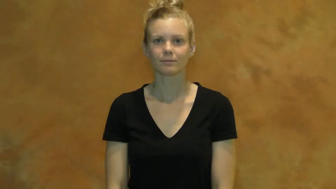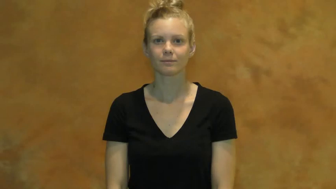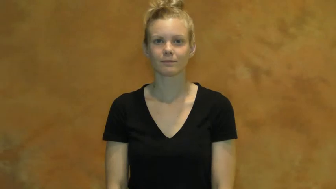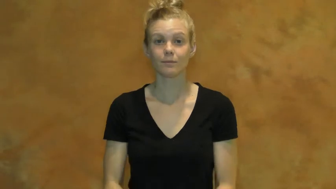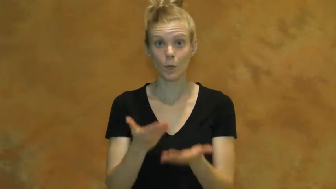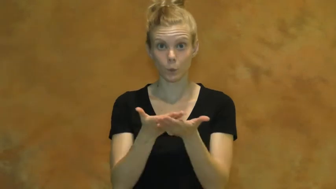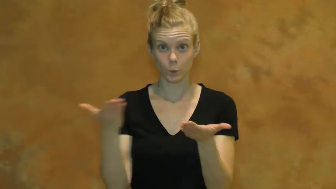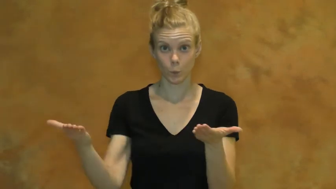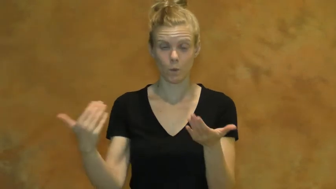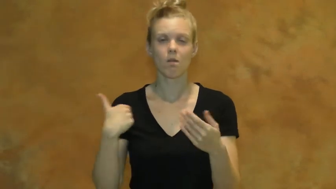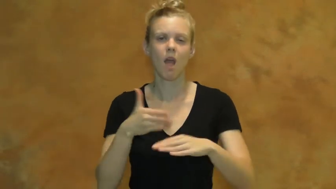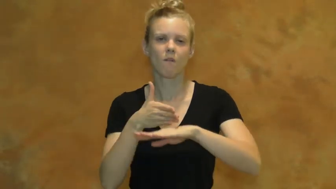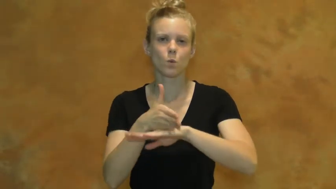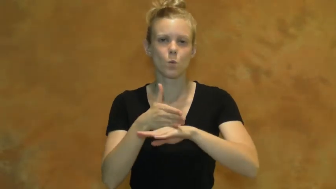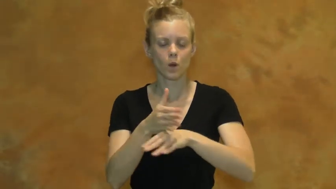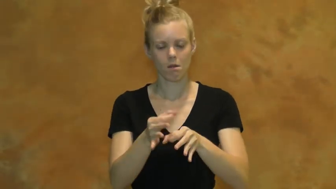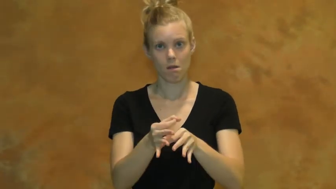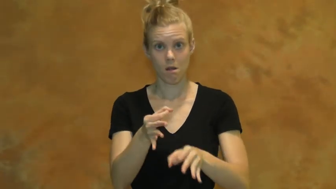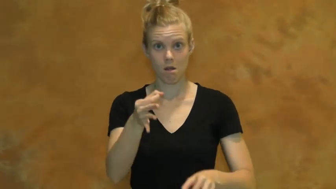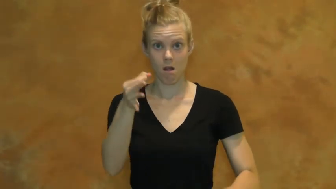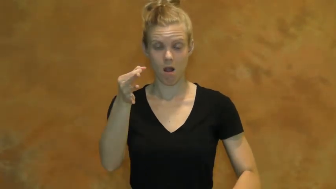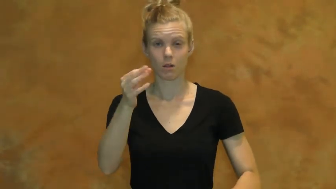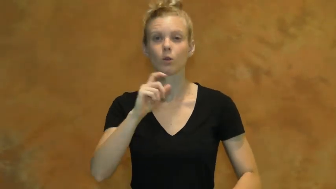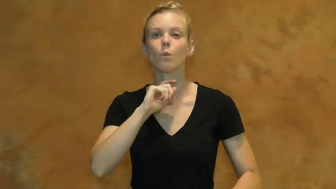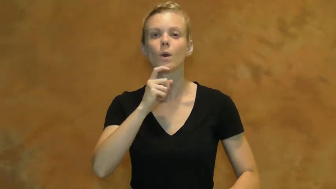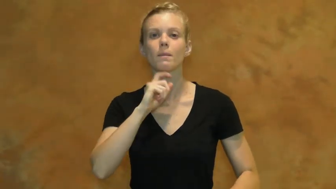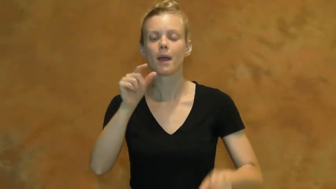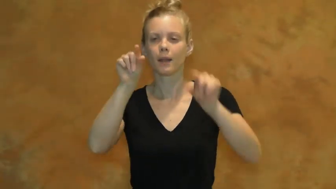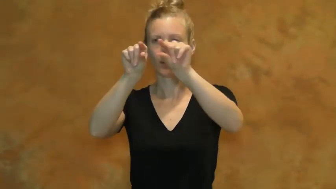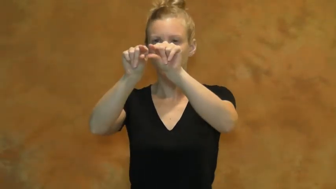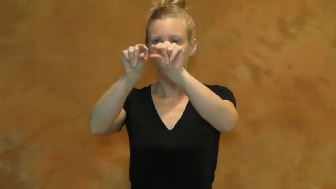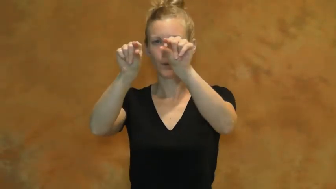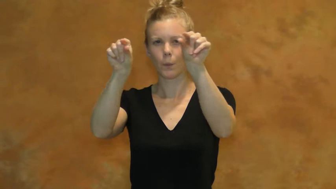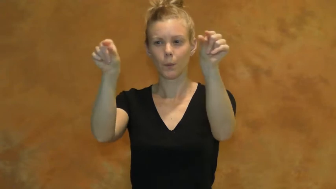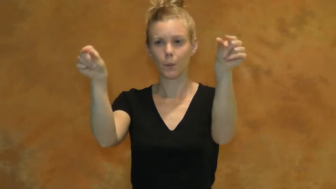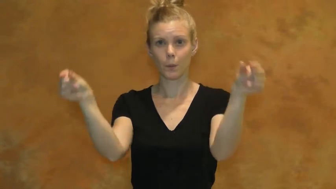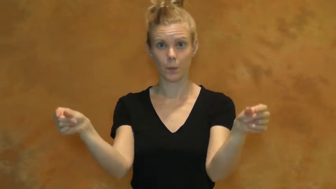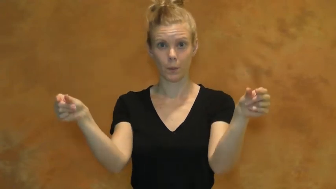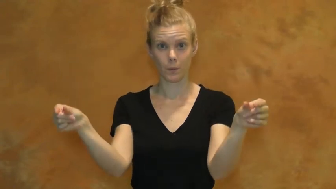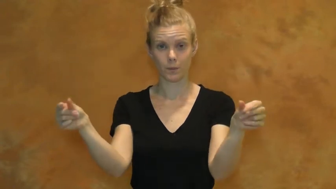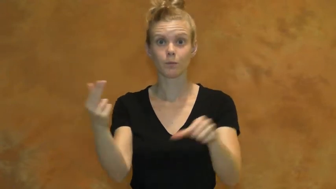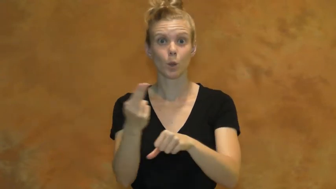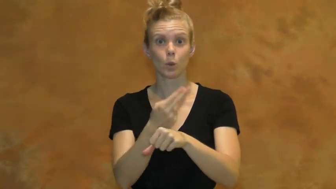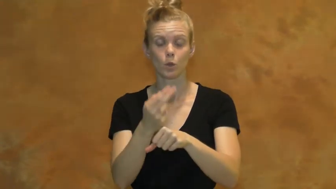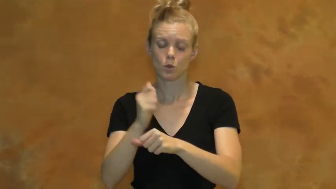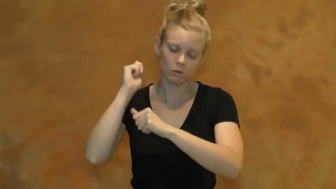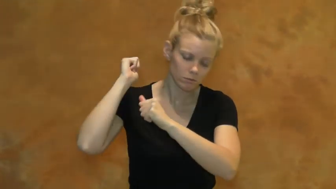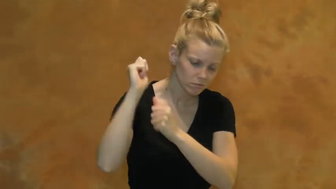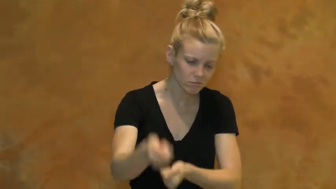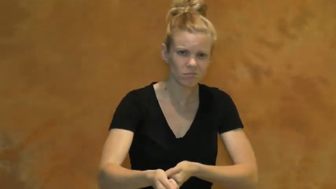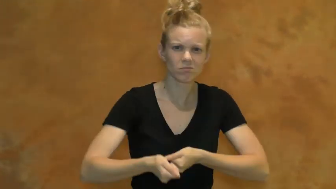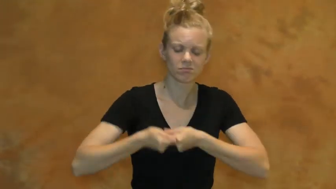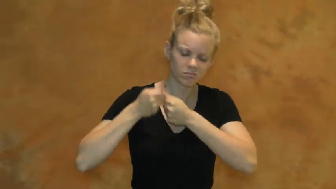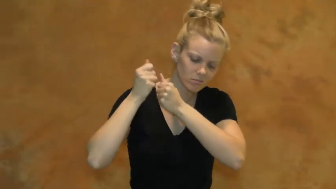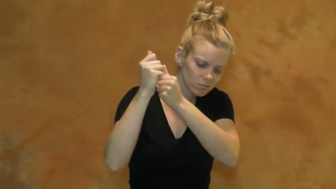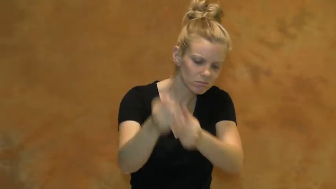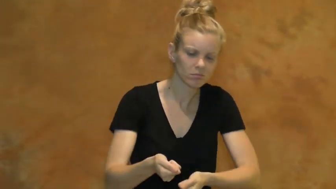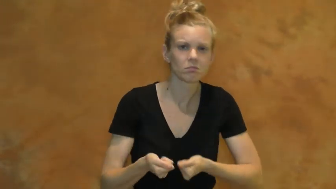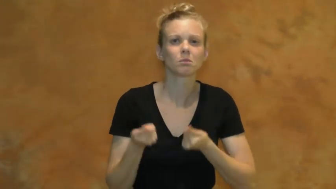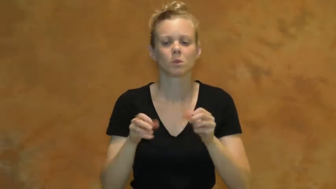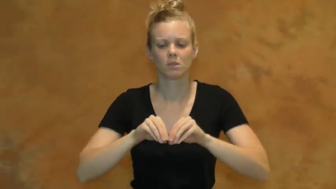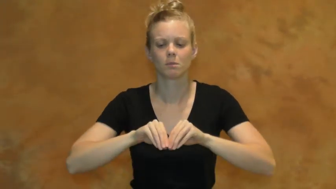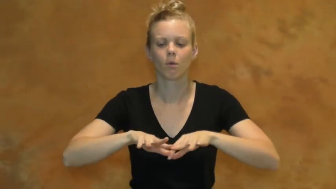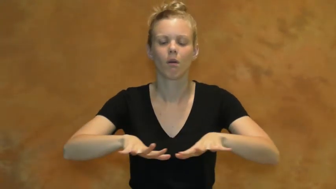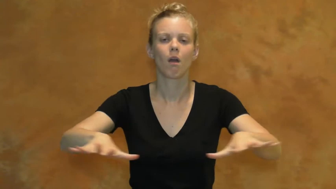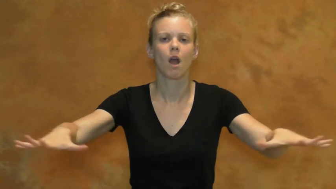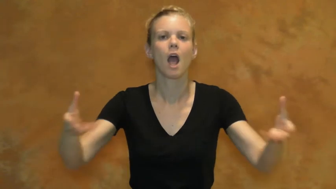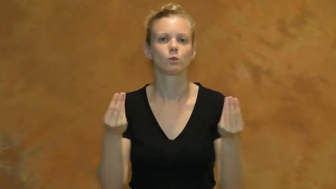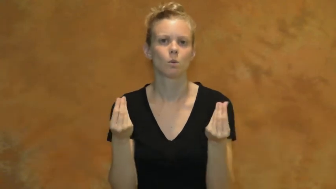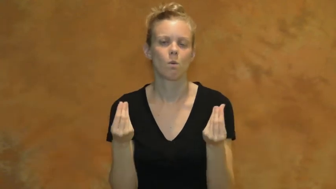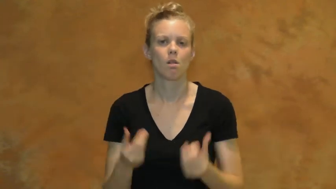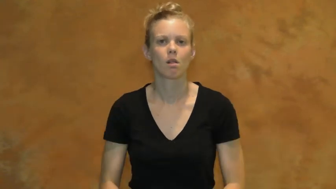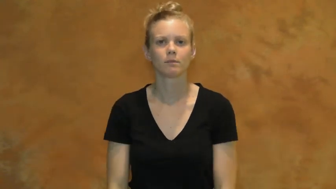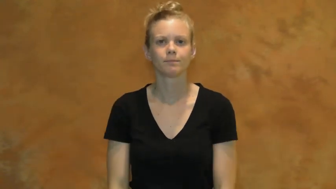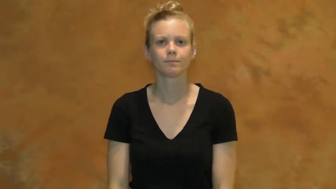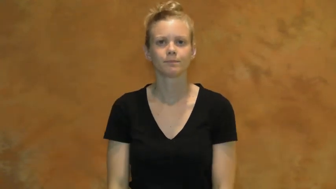pickaxe